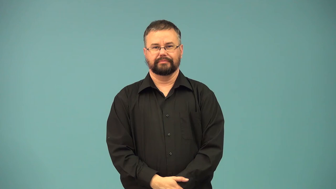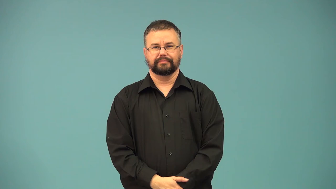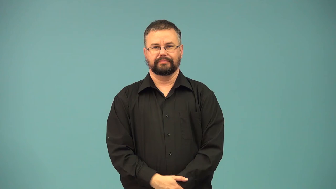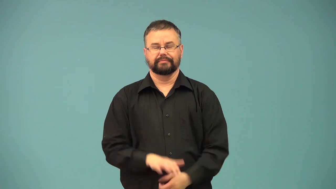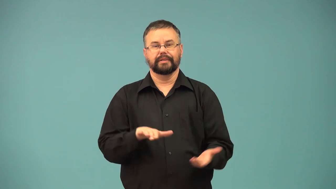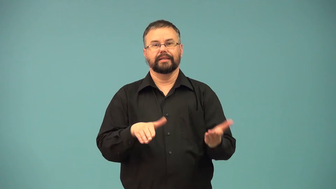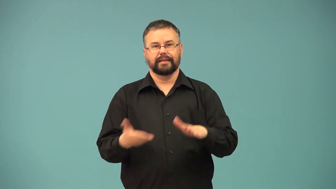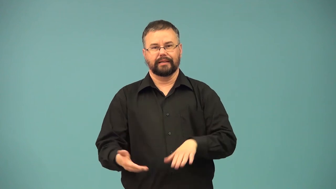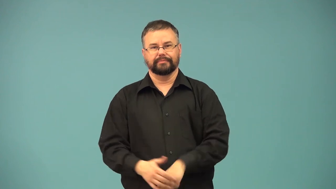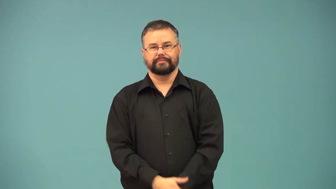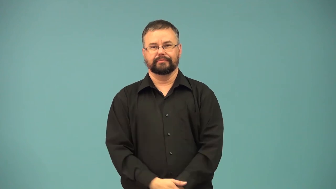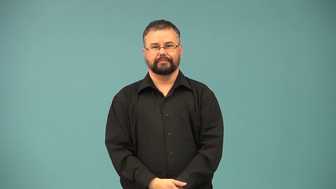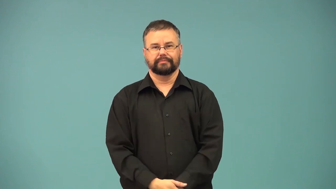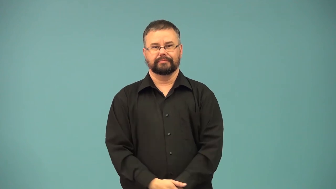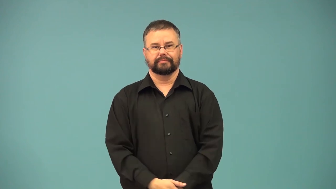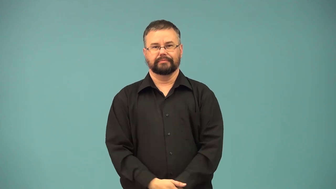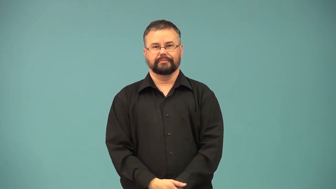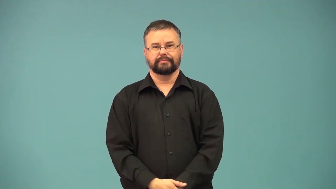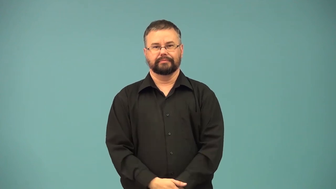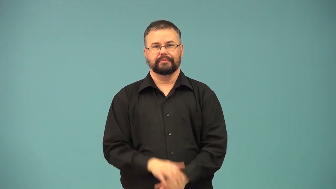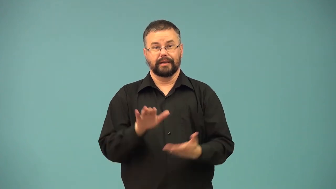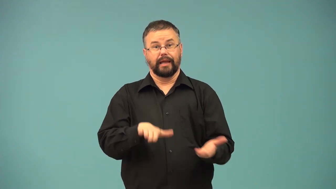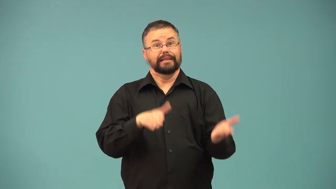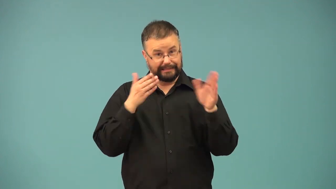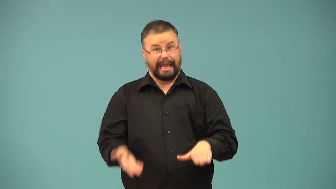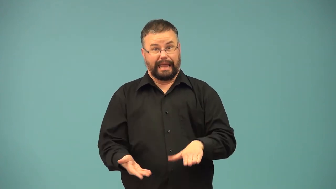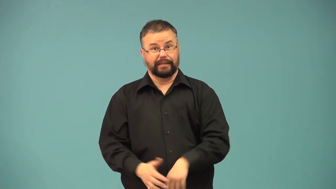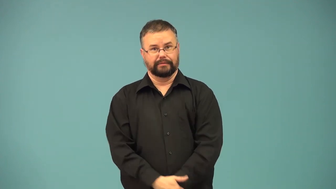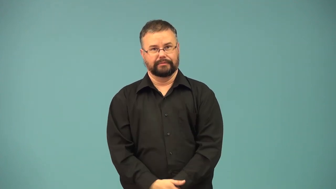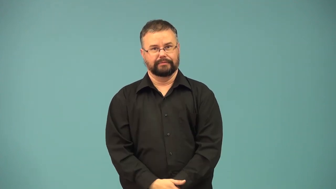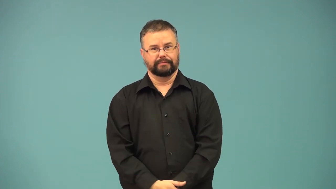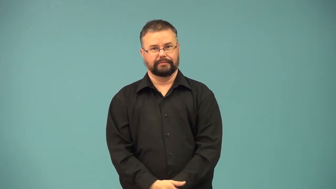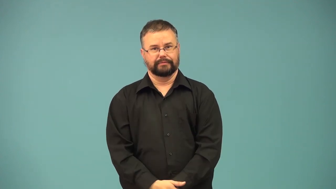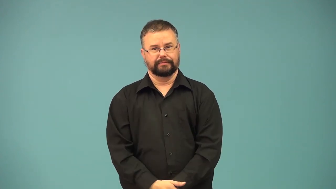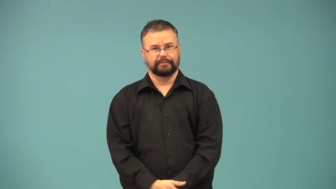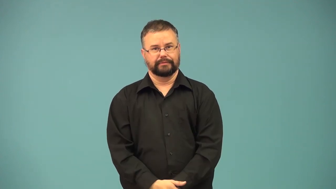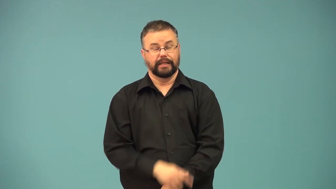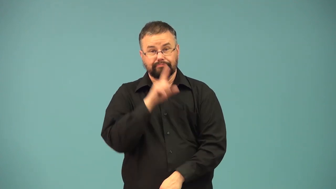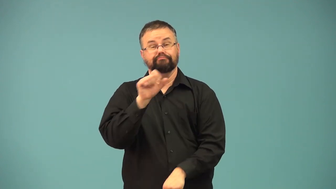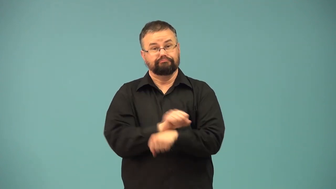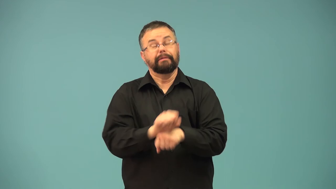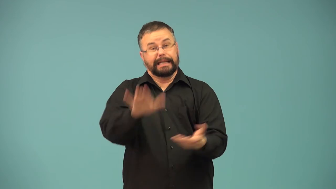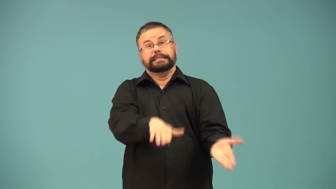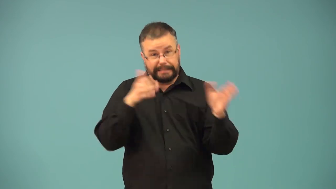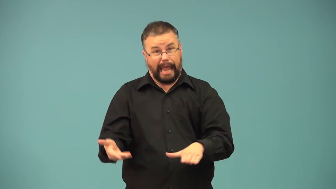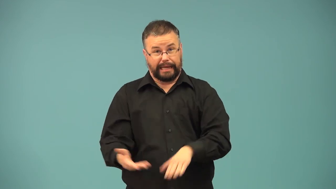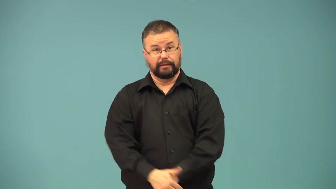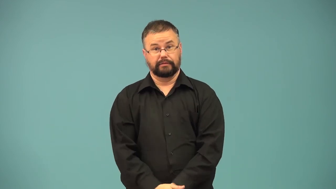dead,deader,deadest